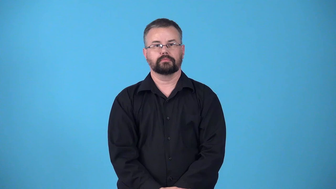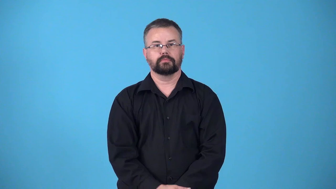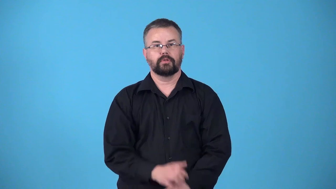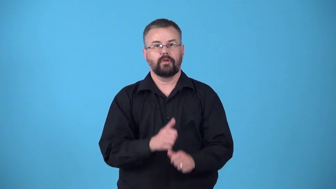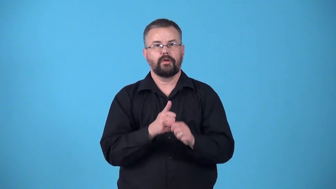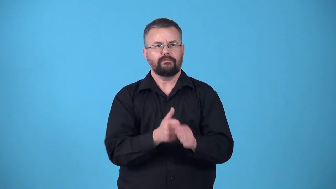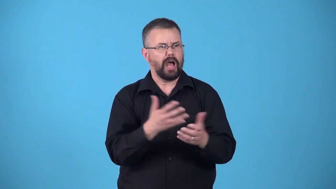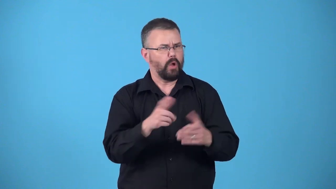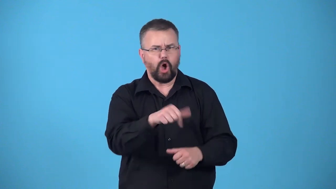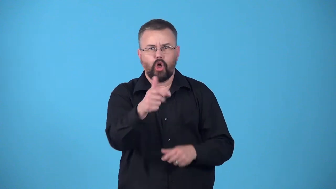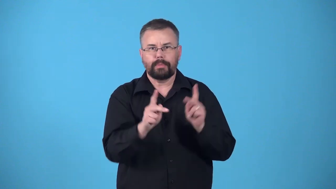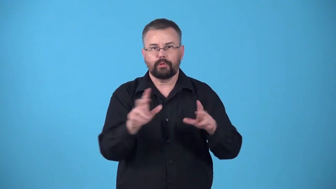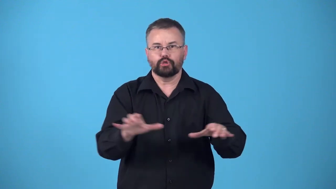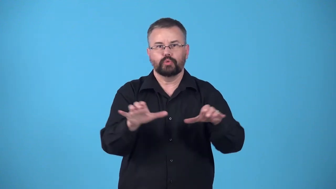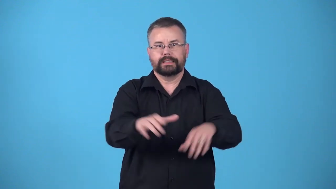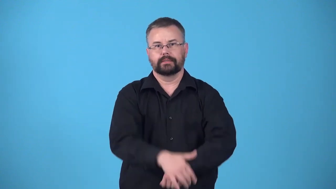follow the leader